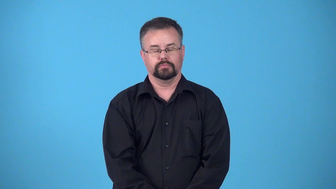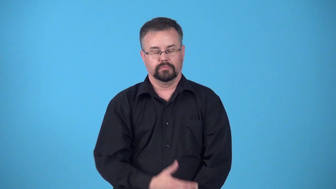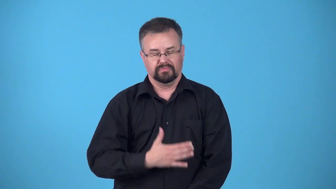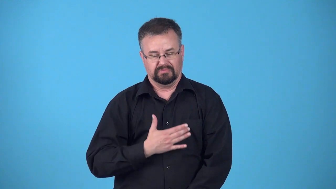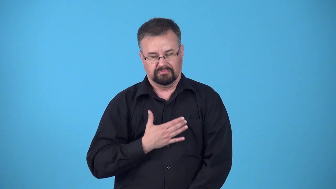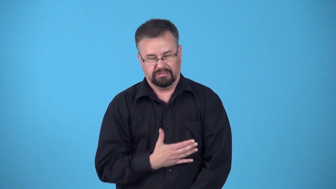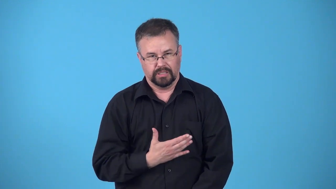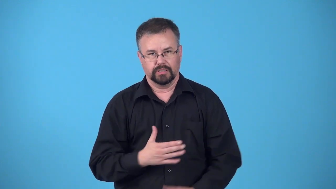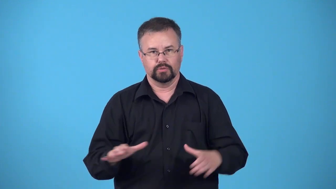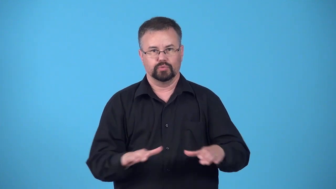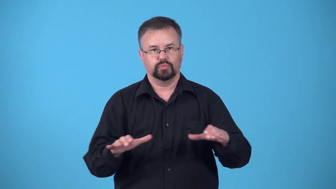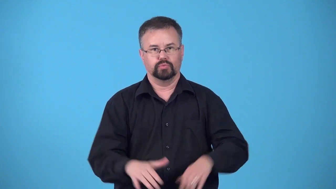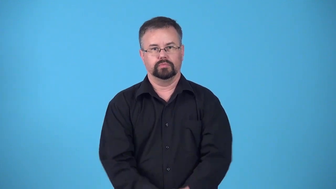through gritted teeth